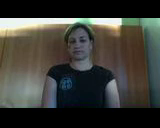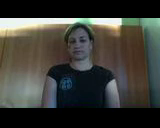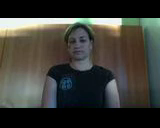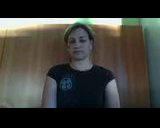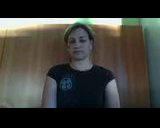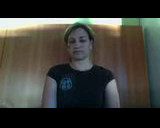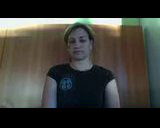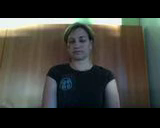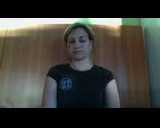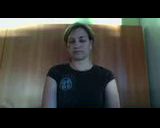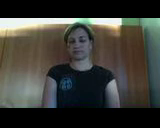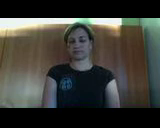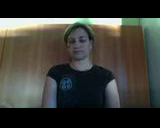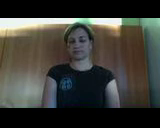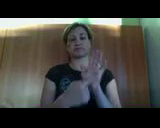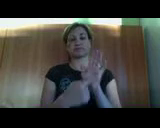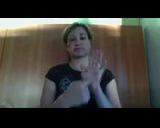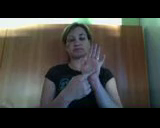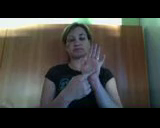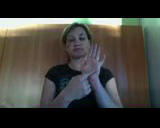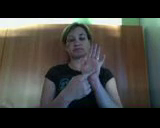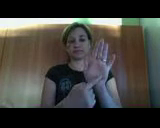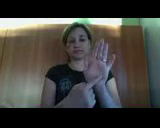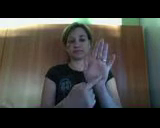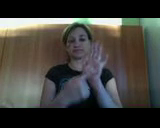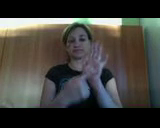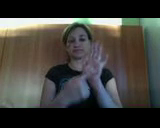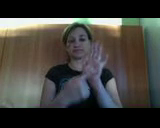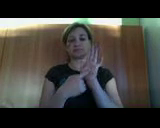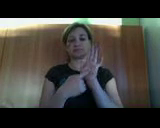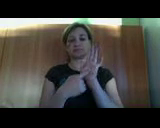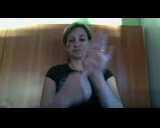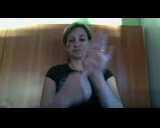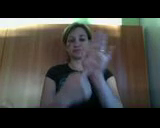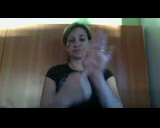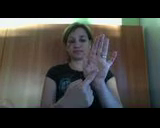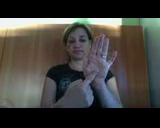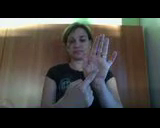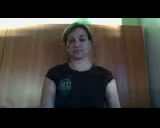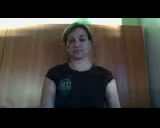SHOW/EXAMPLE